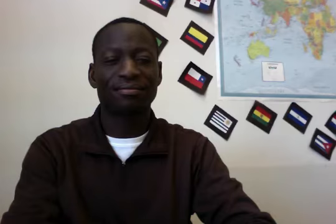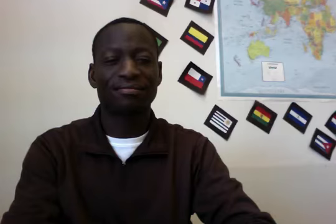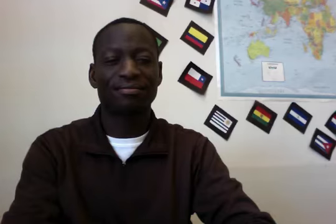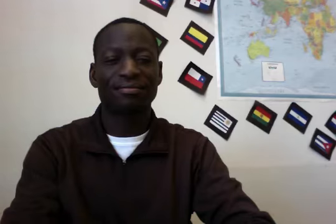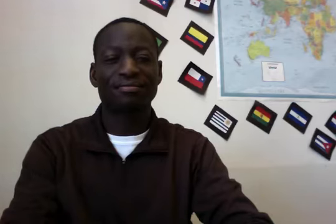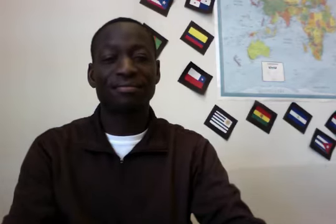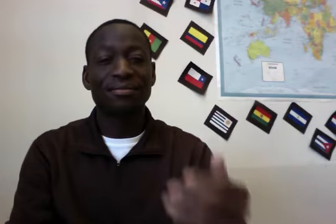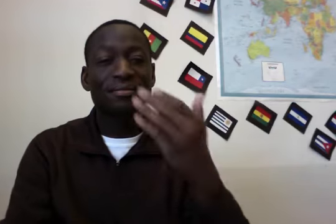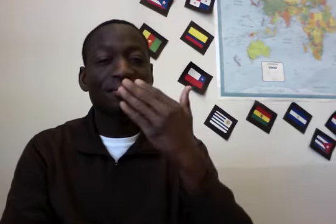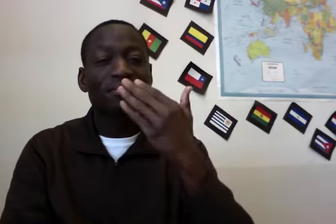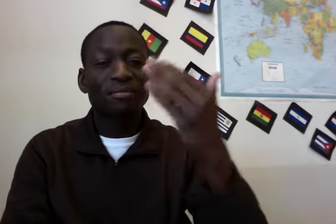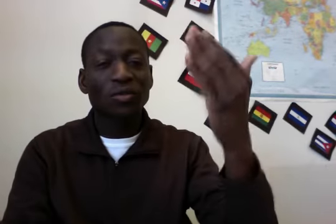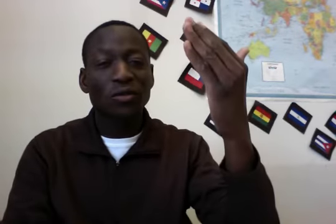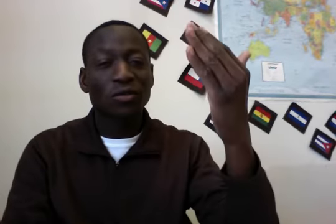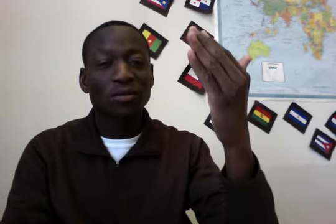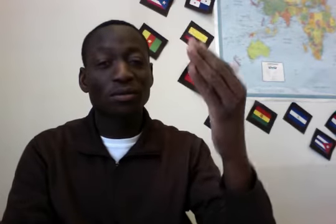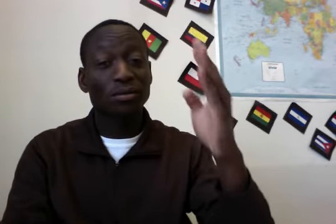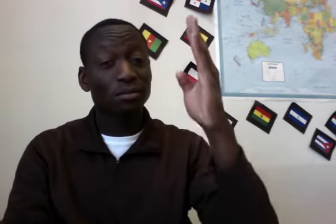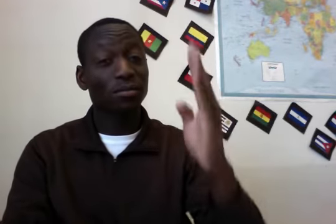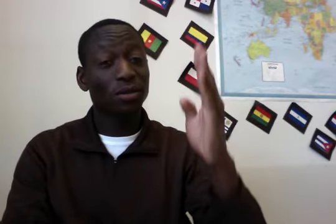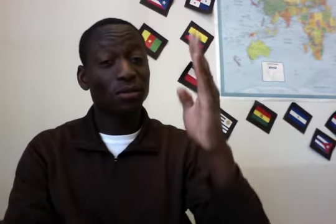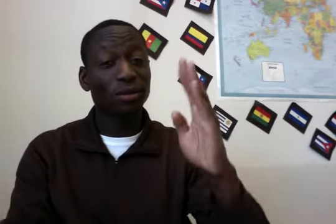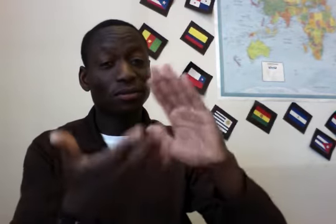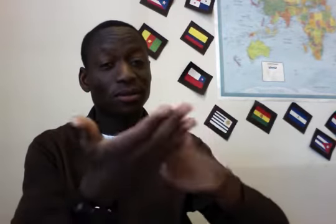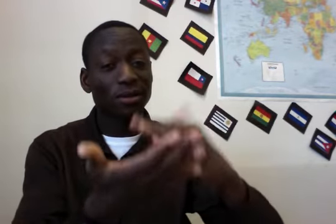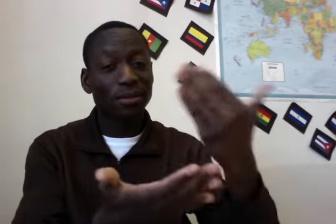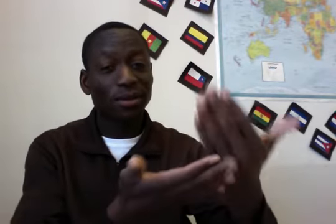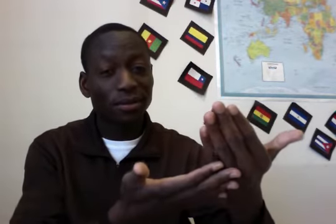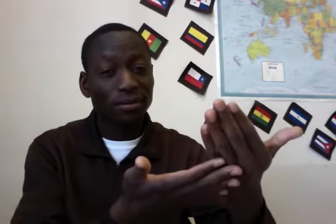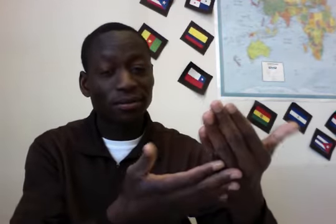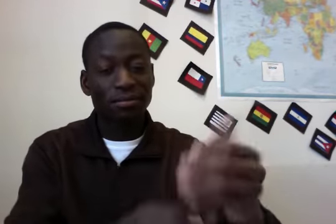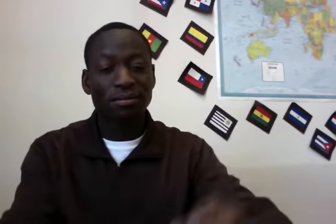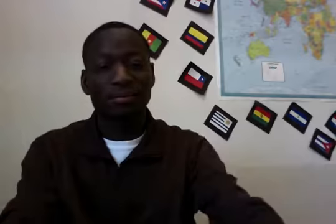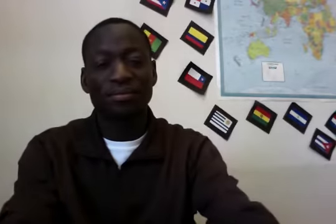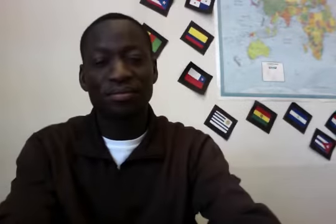Greetings